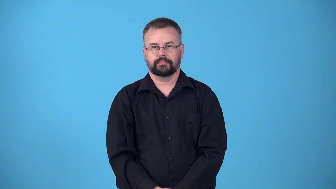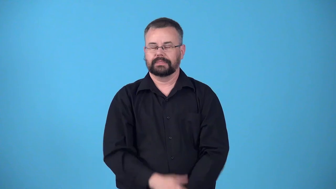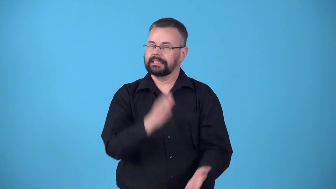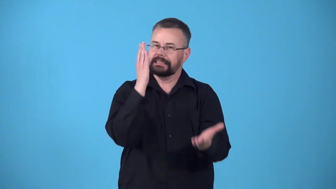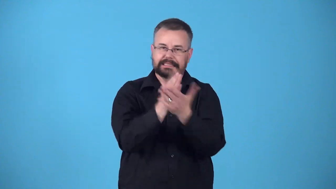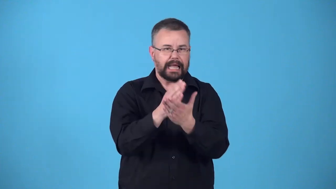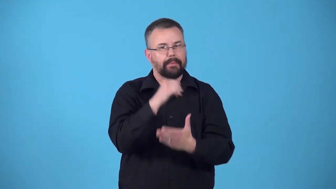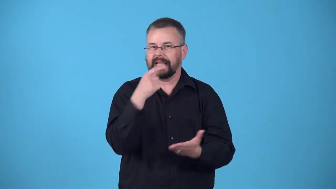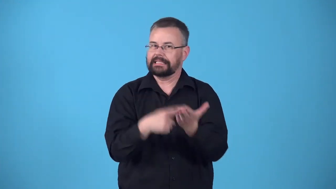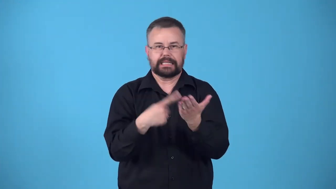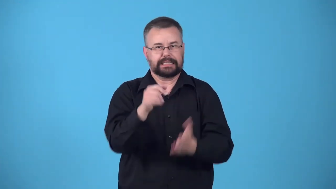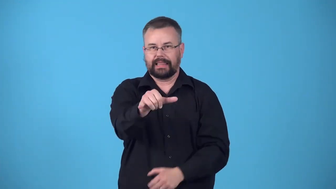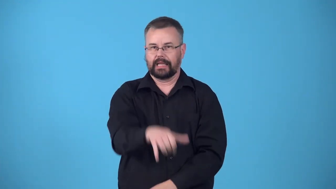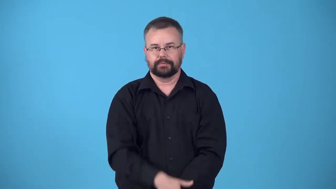don't go there